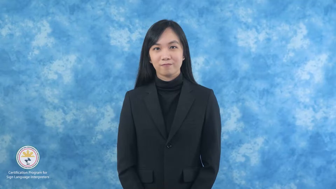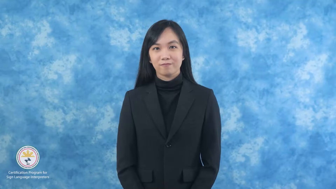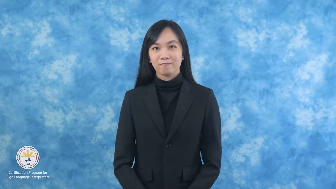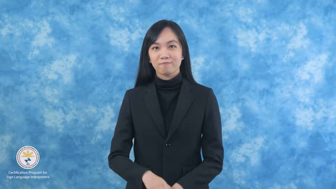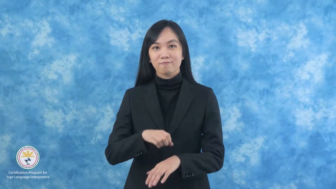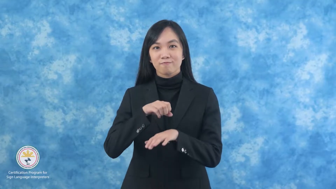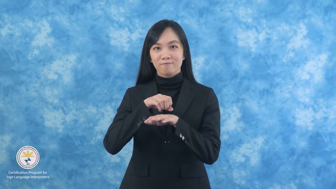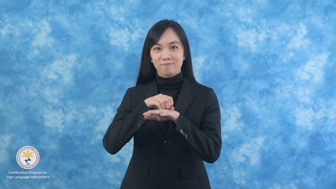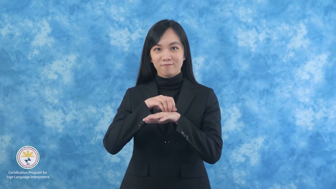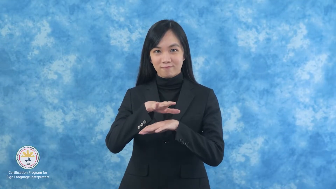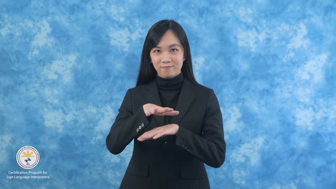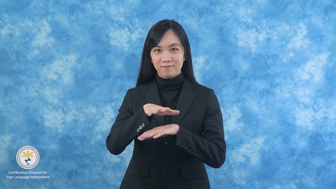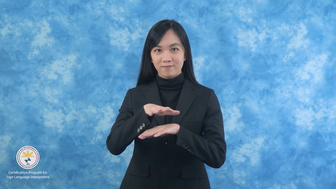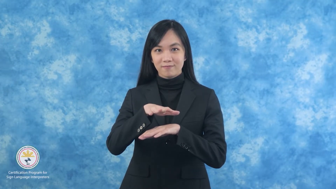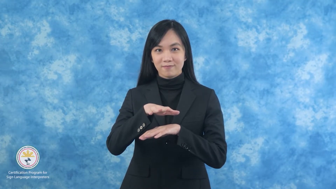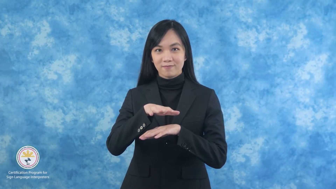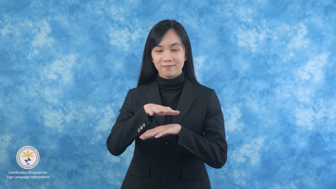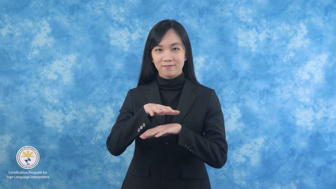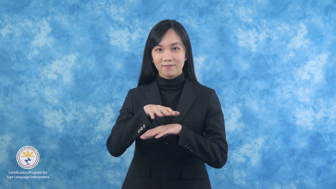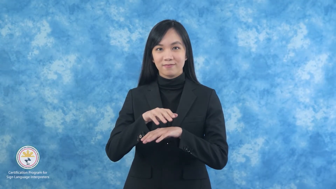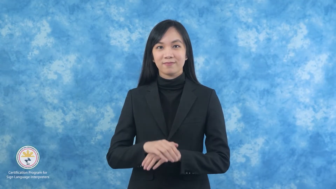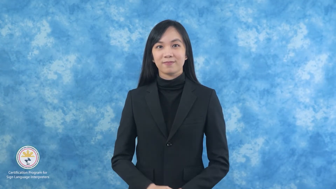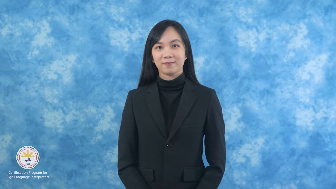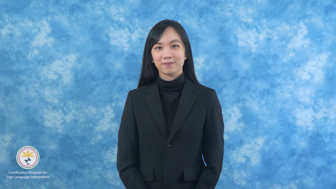Advice